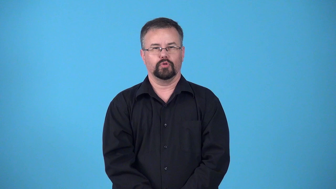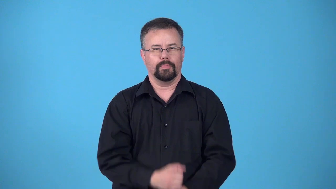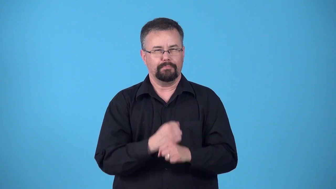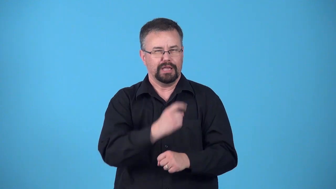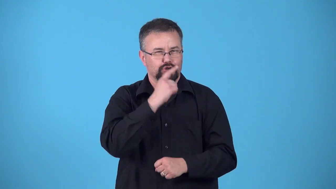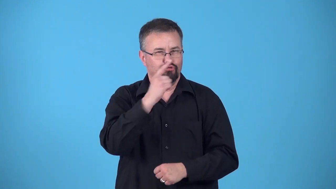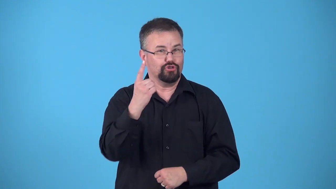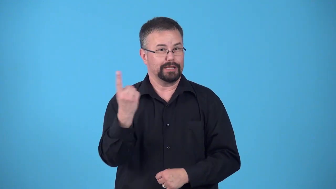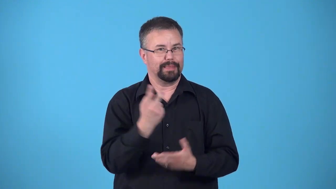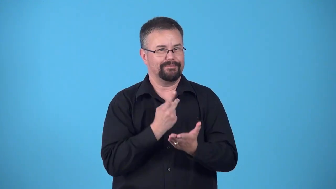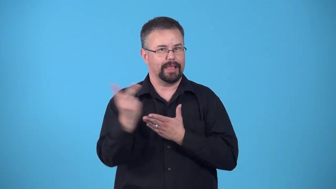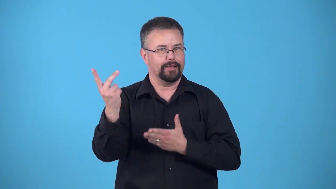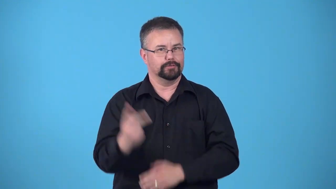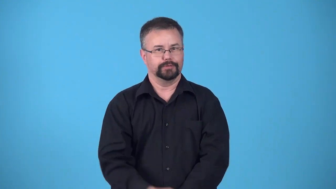throw a monkey wrench into the works